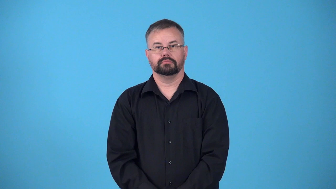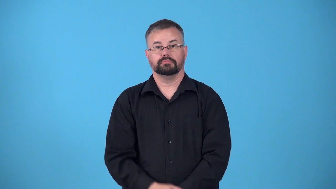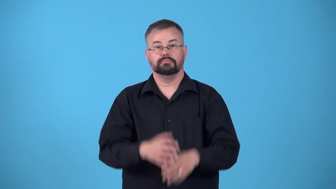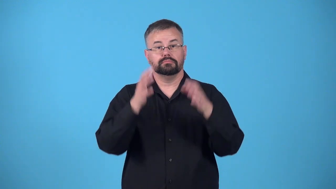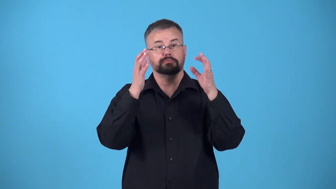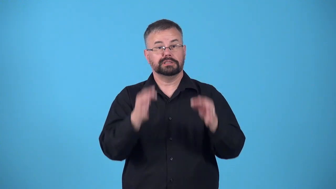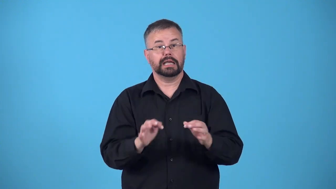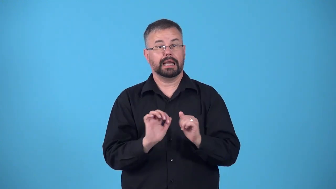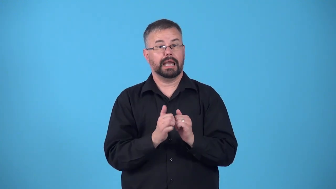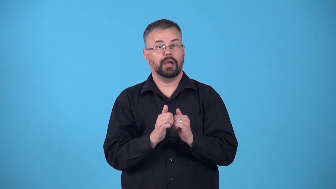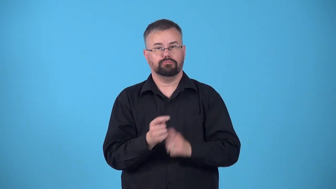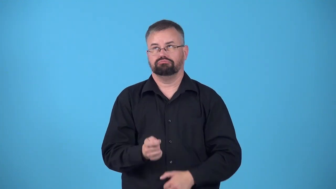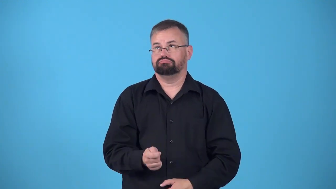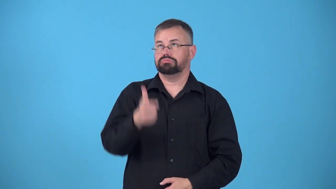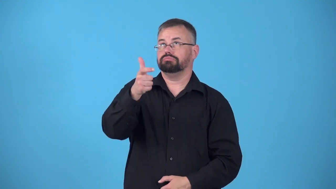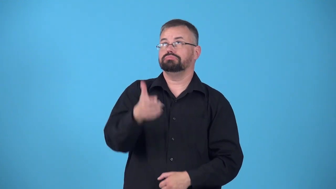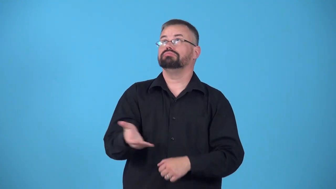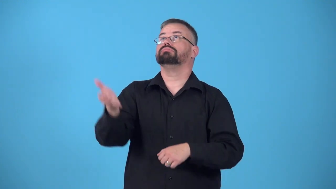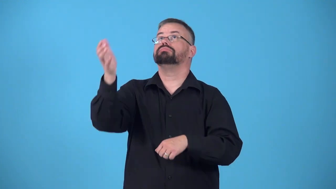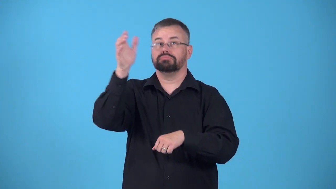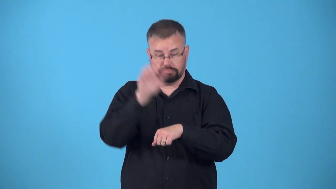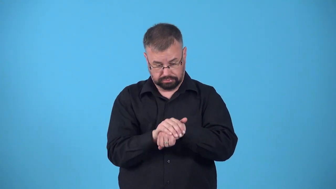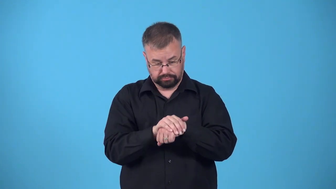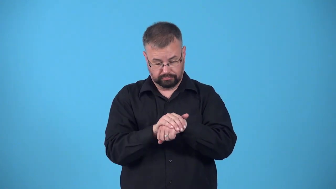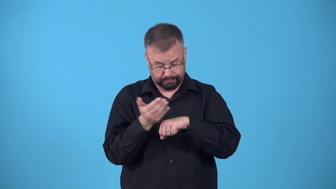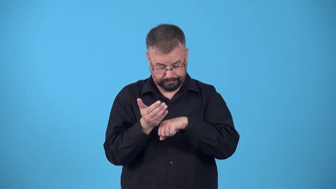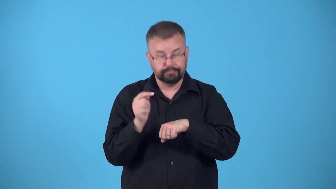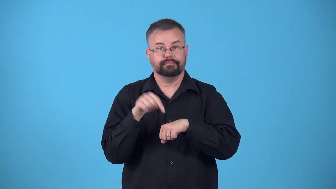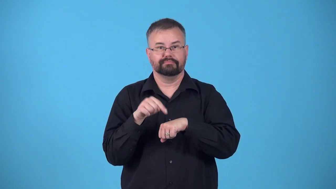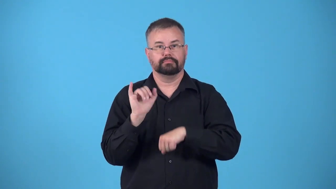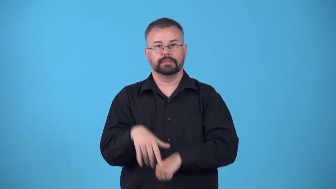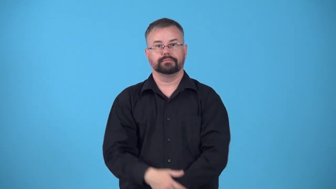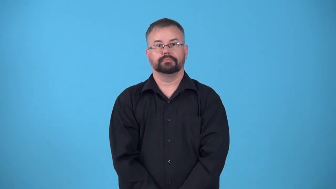toss for it, toss-coin